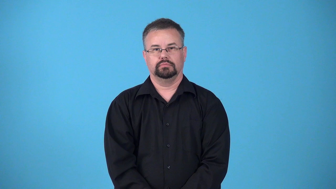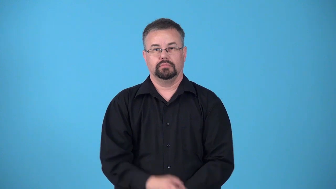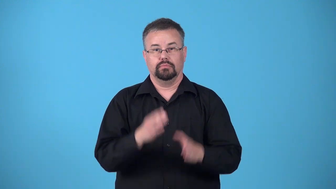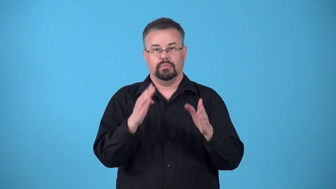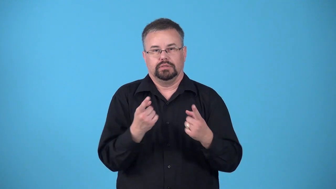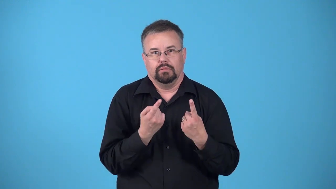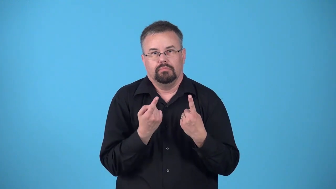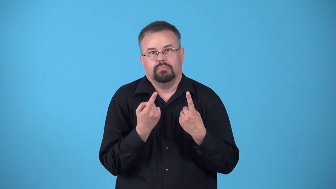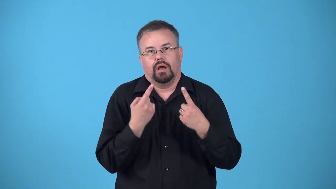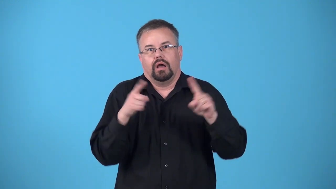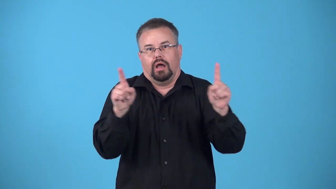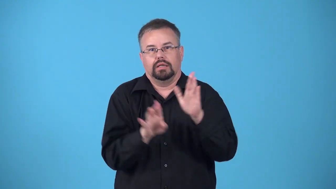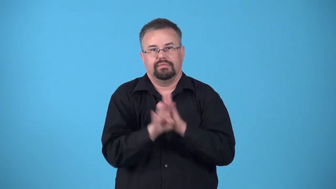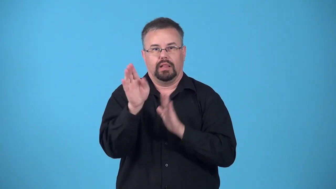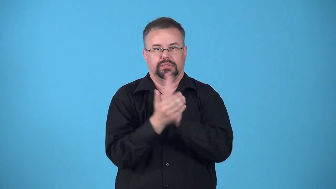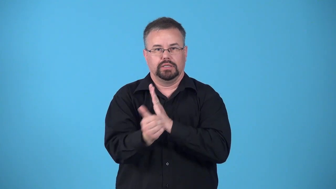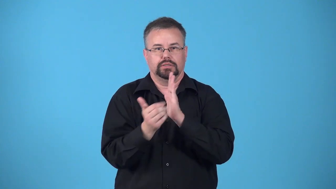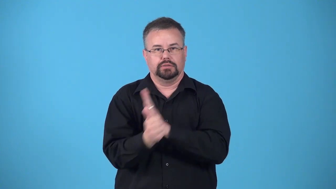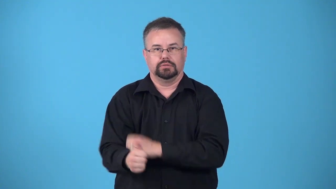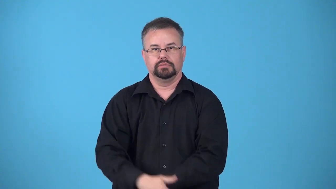late bloomer